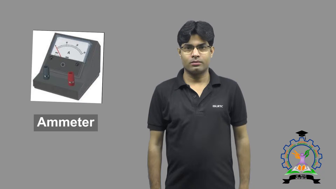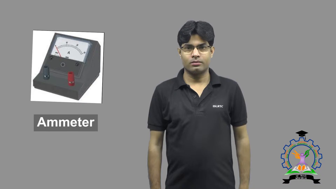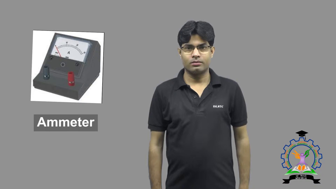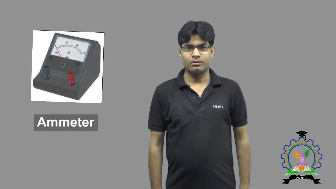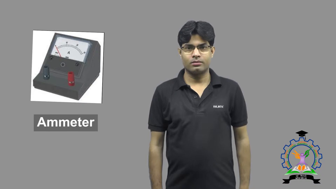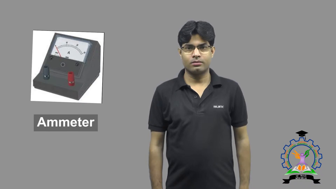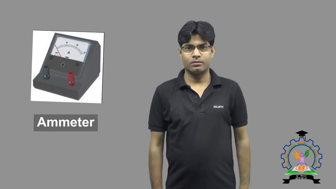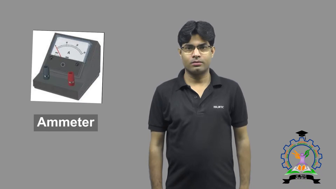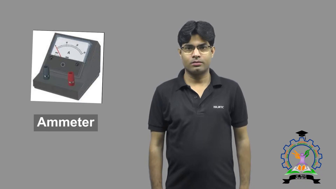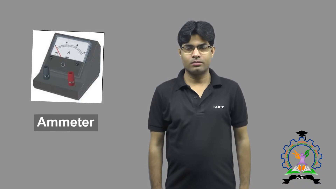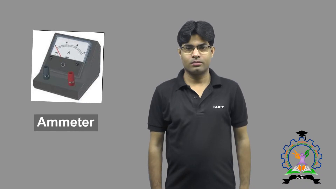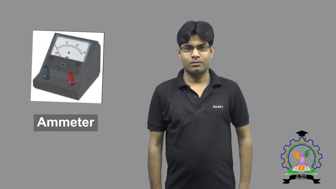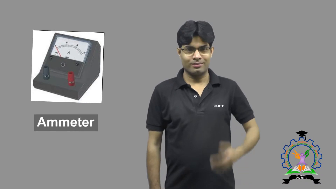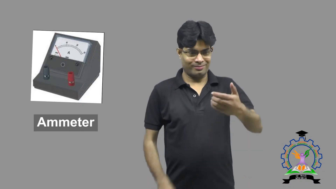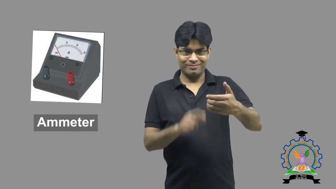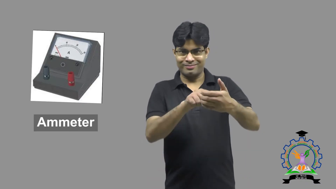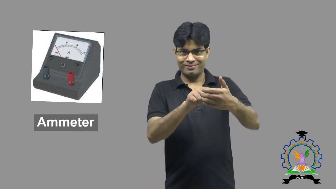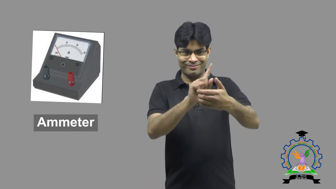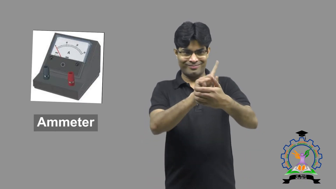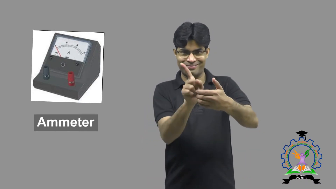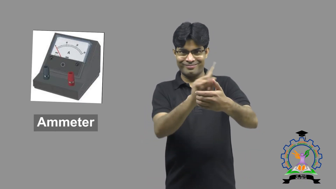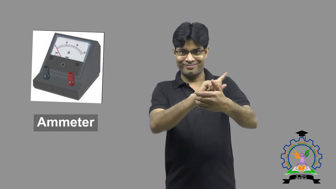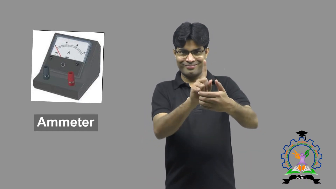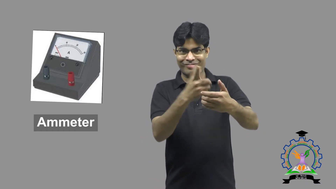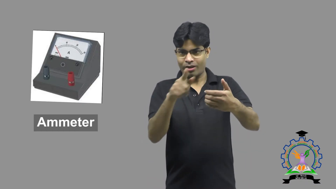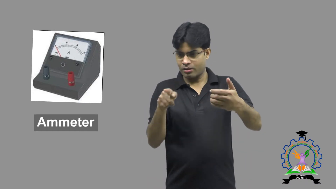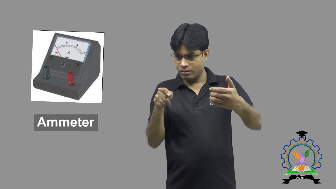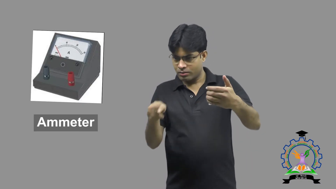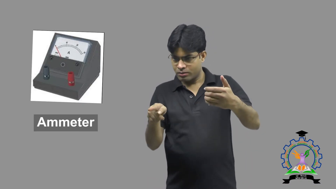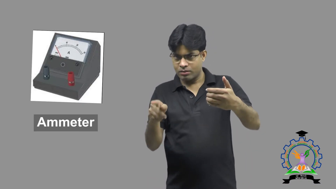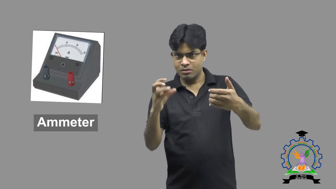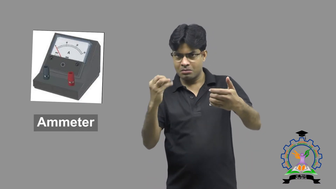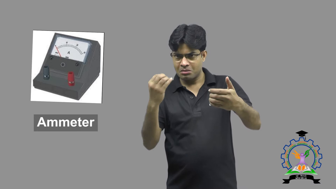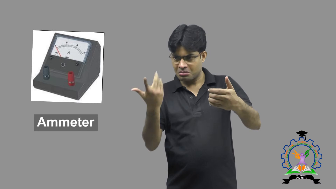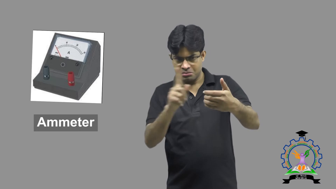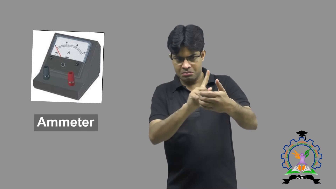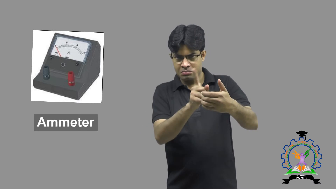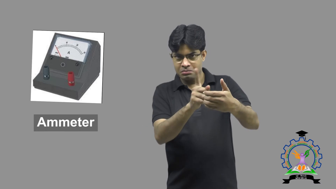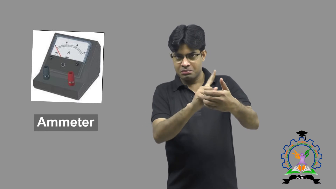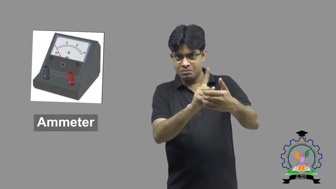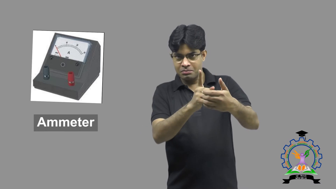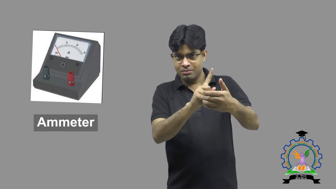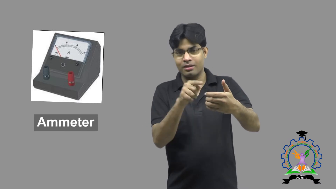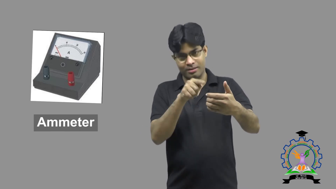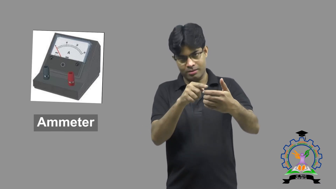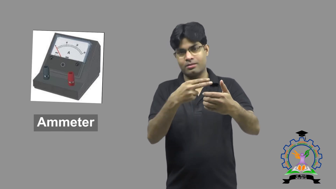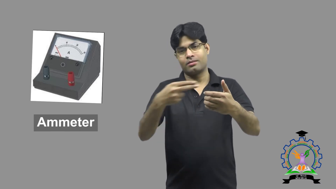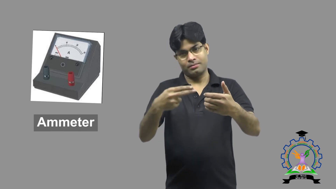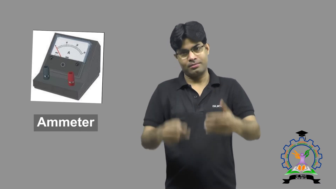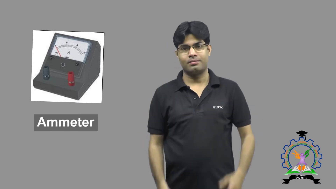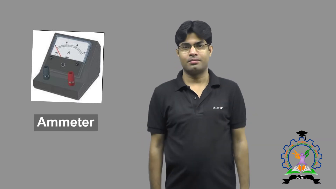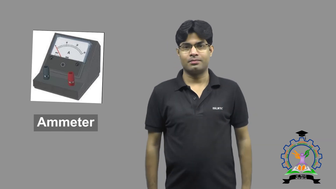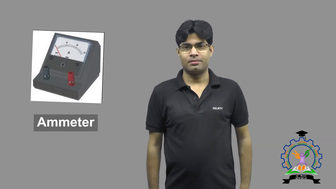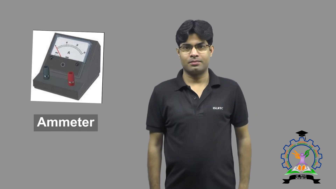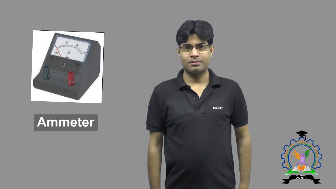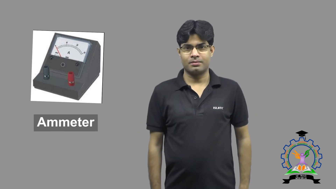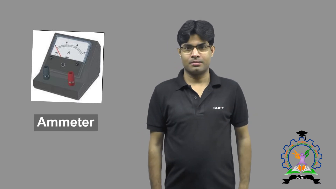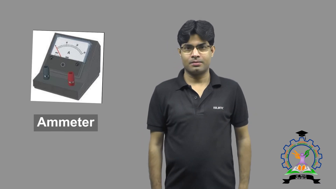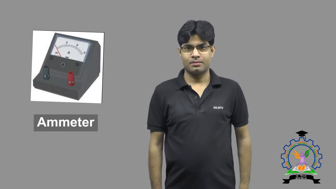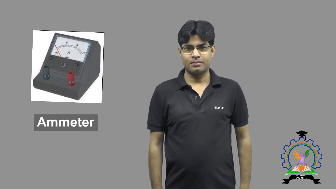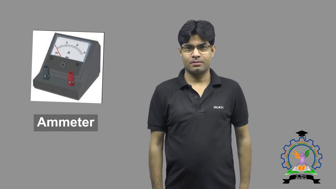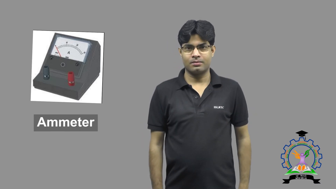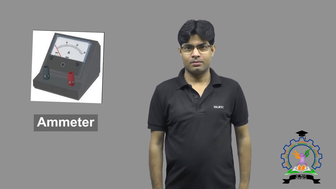Ammeter